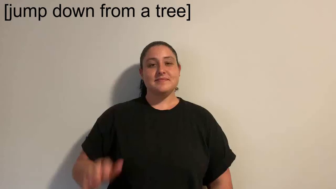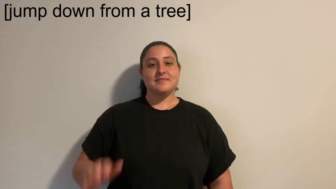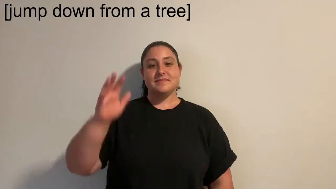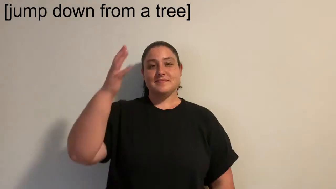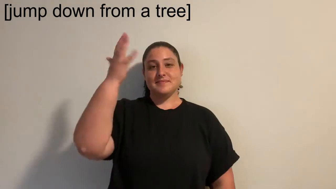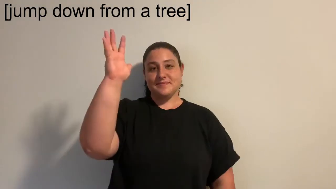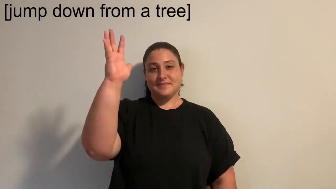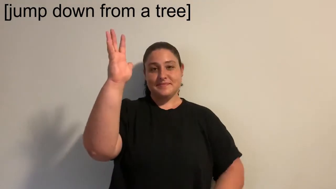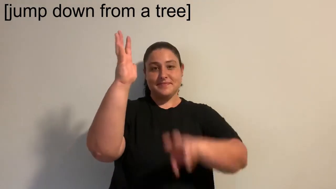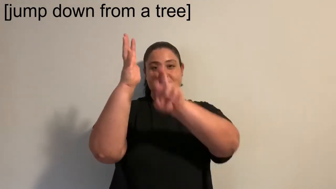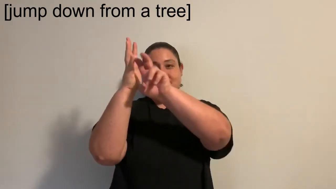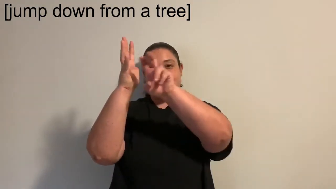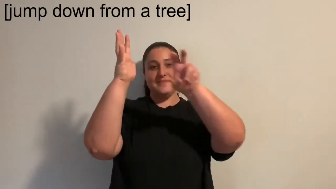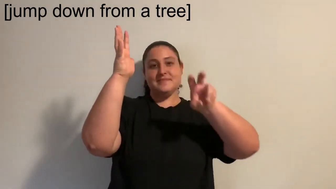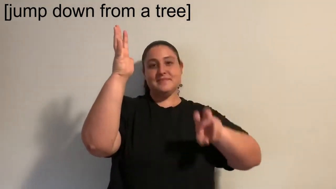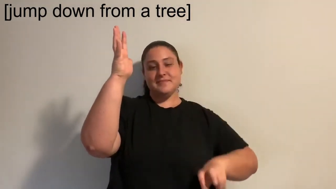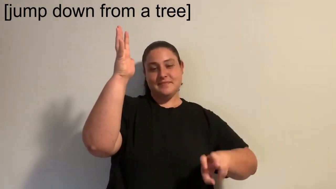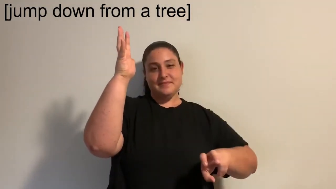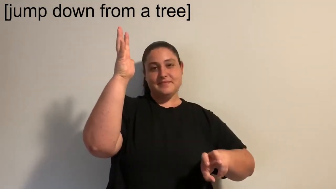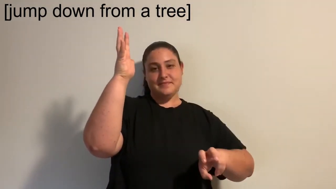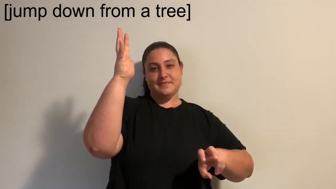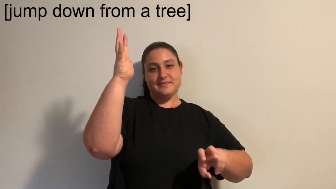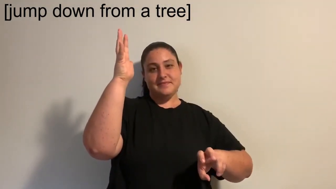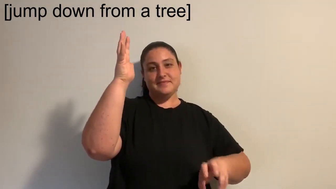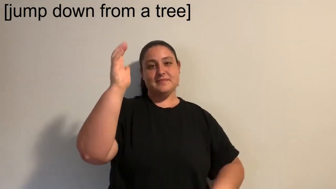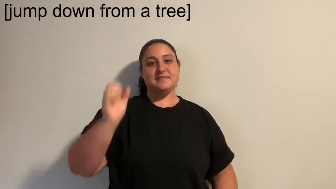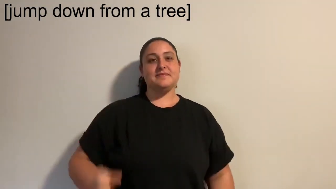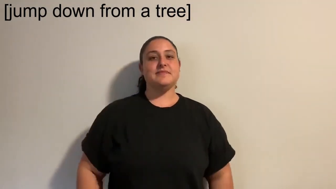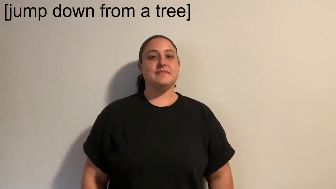jump down from a tree